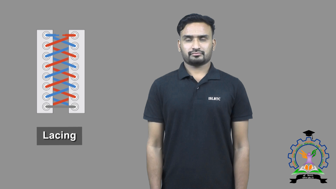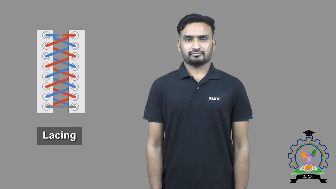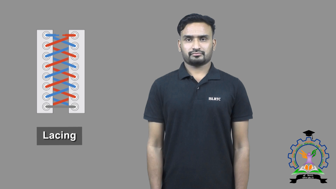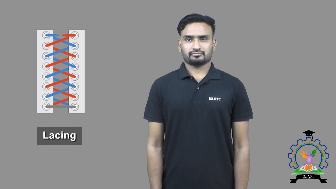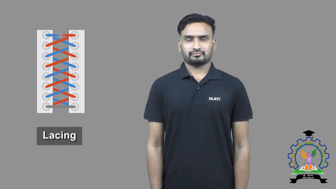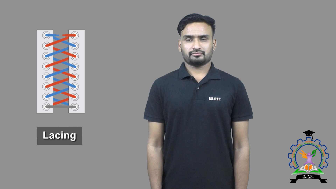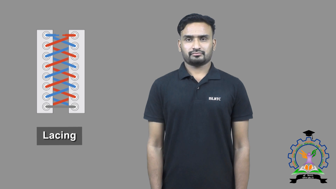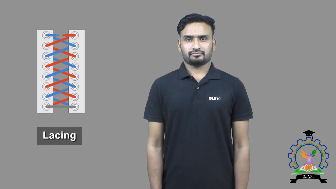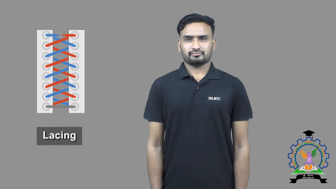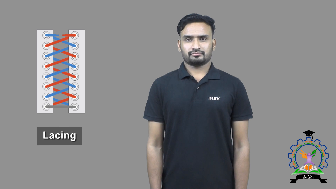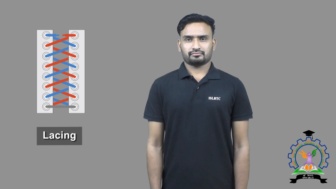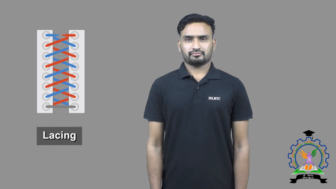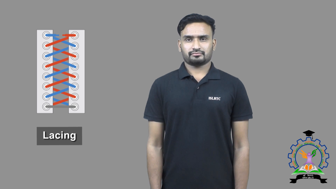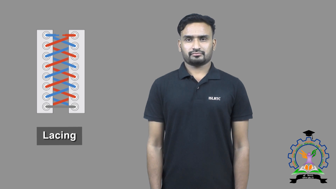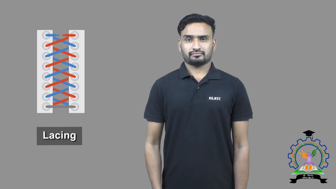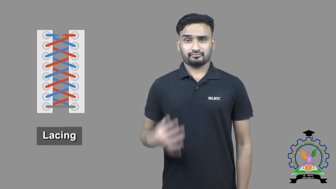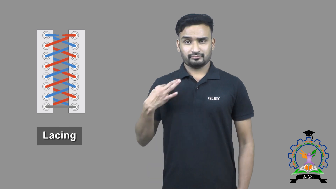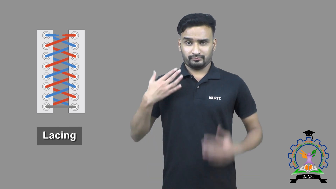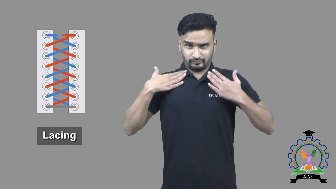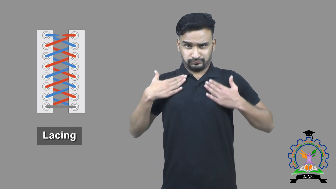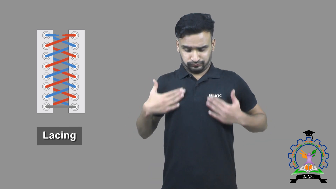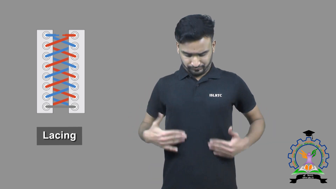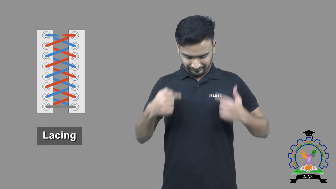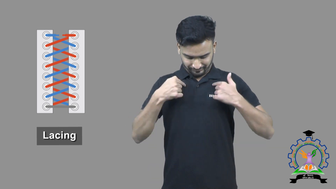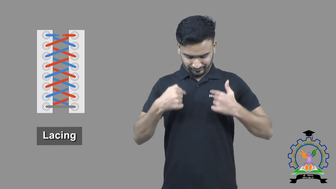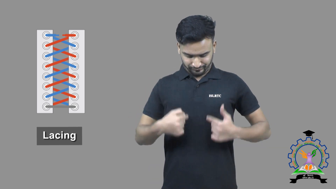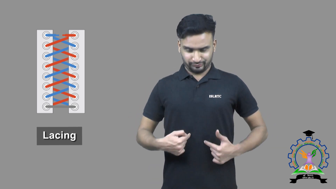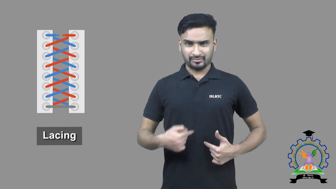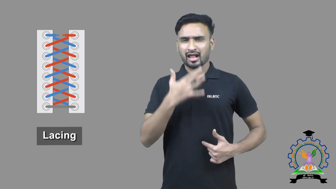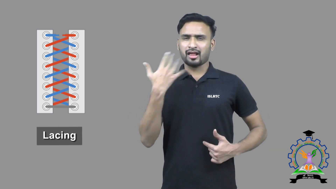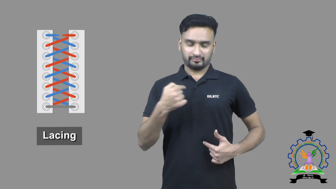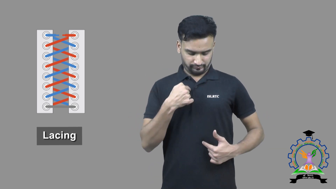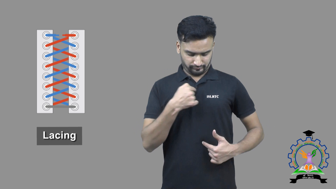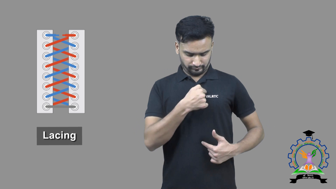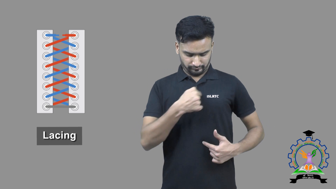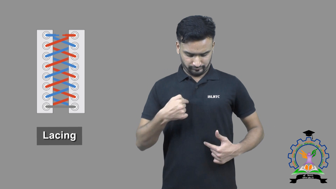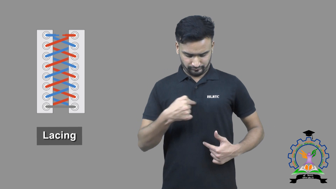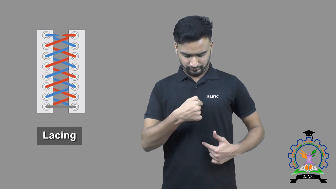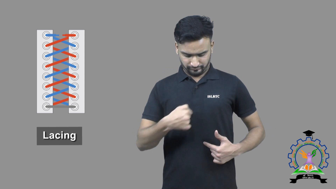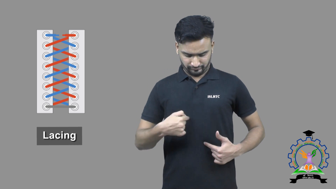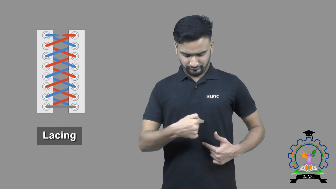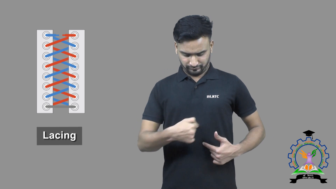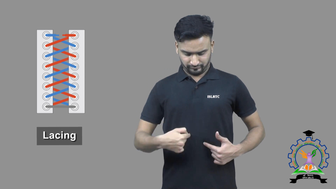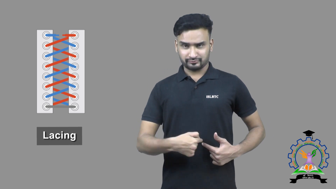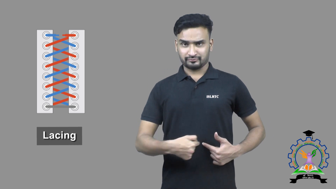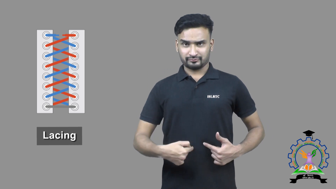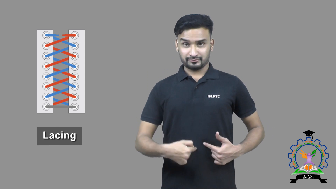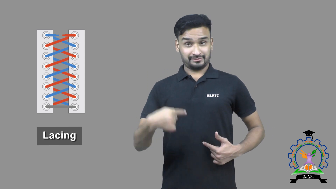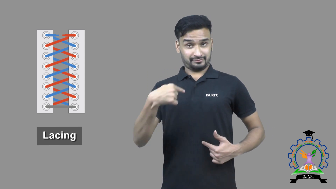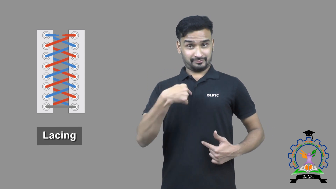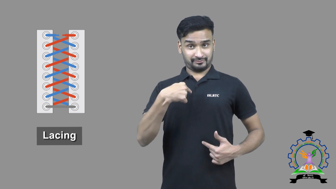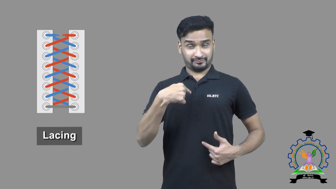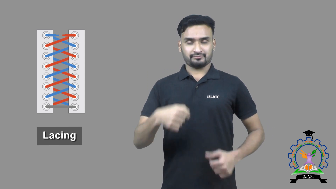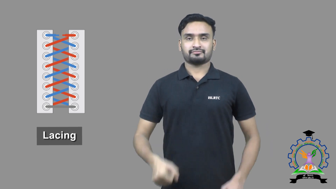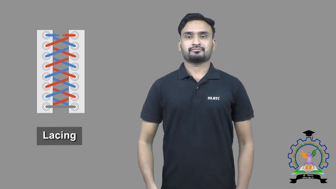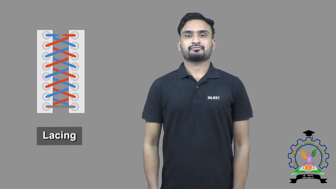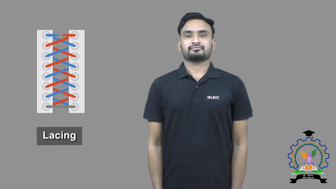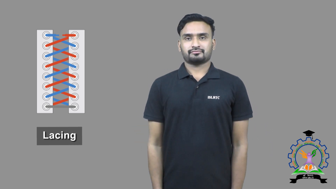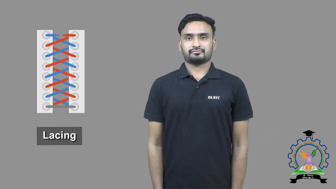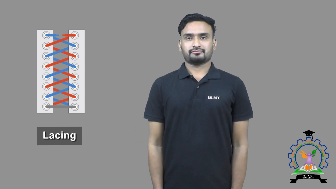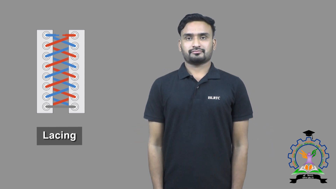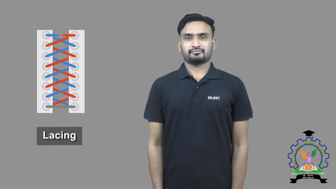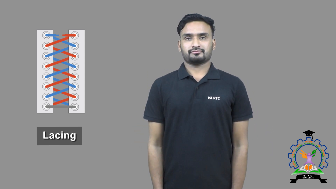Lacing